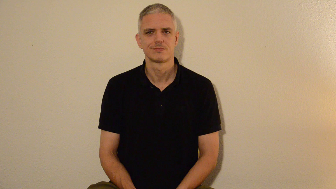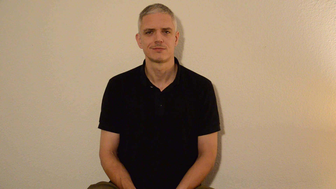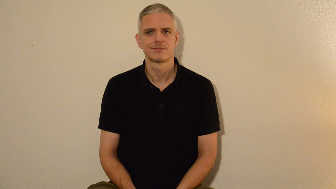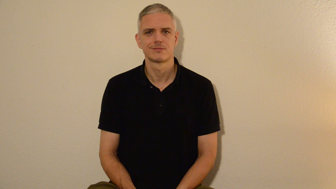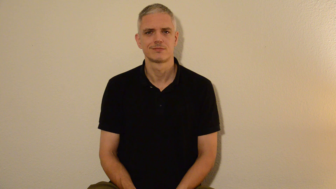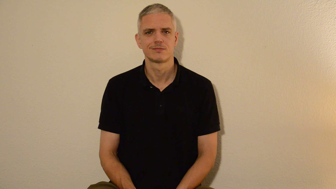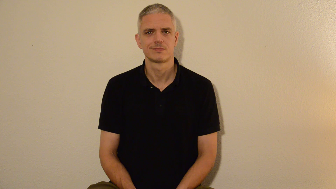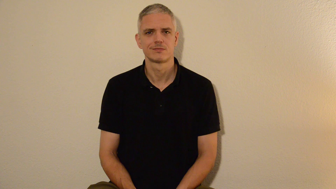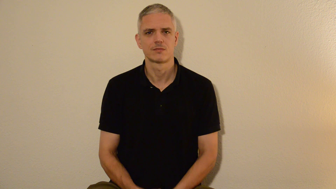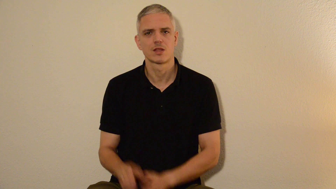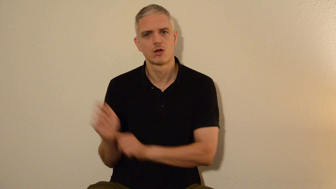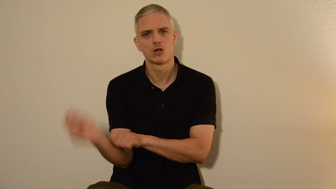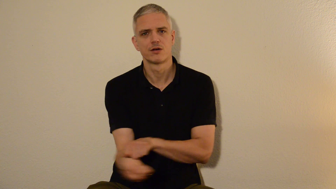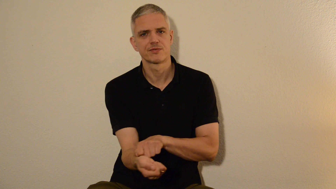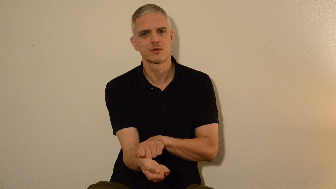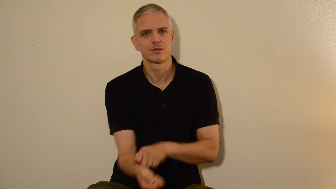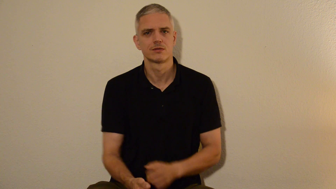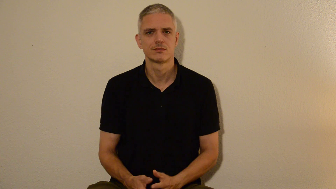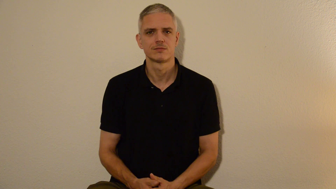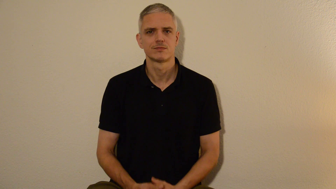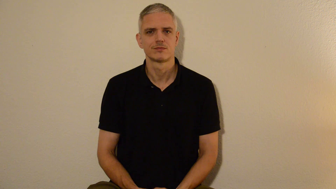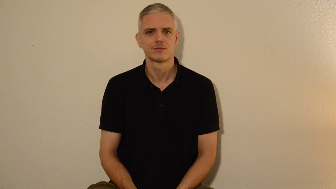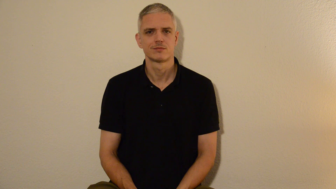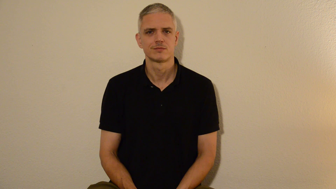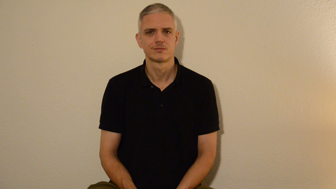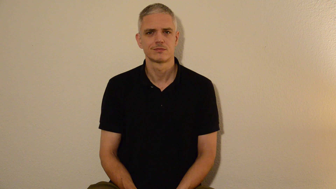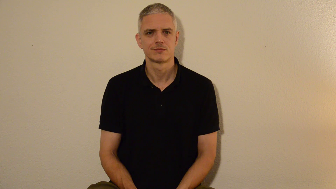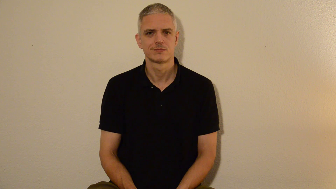golf